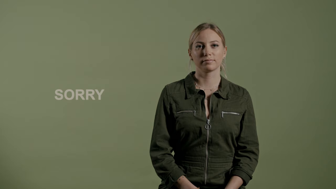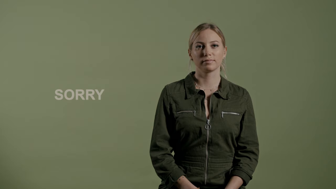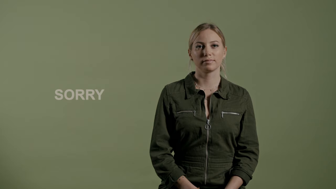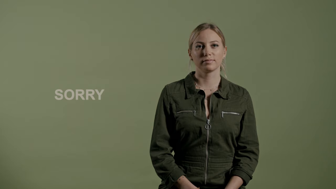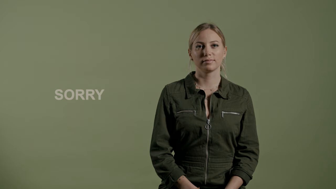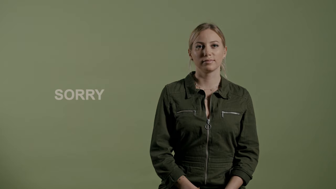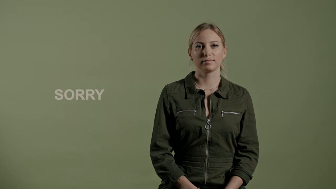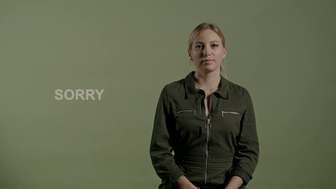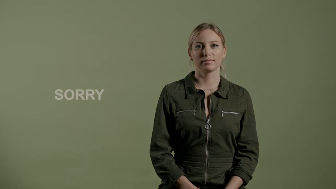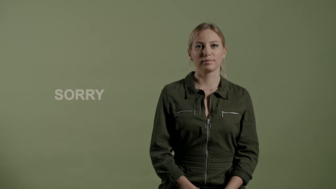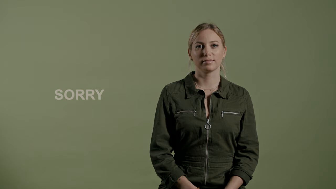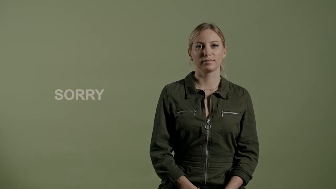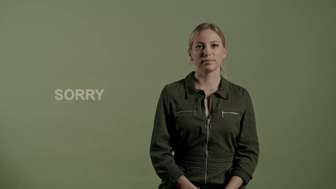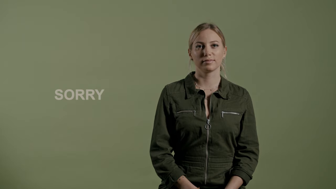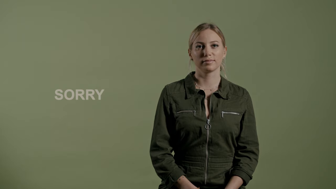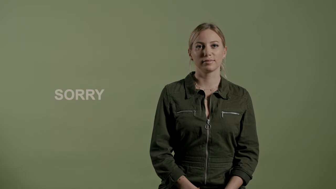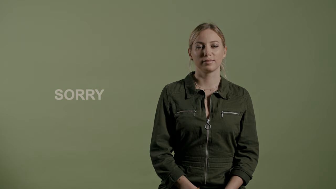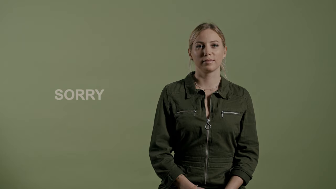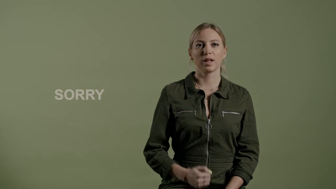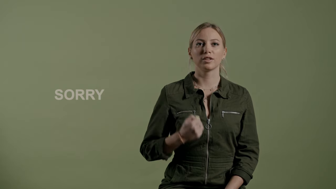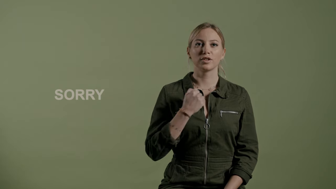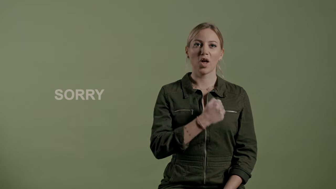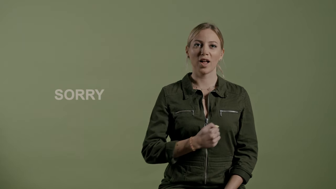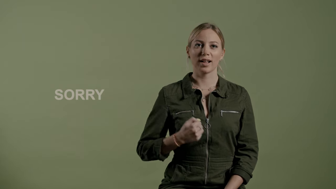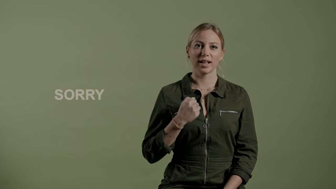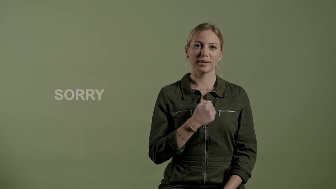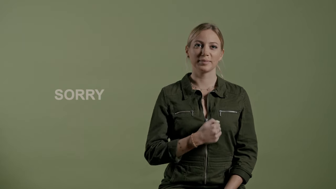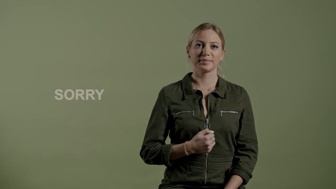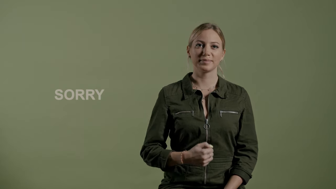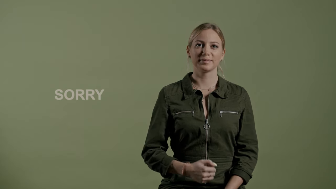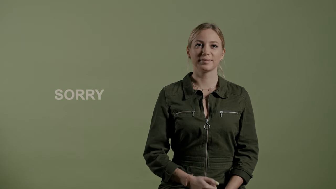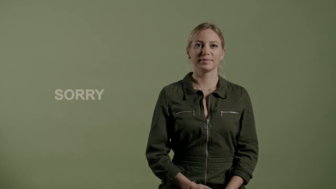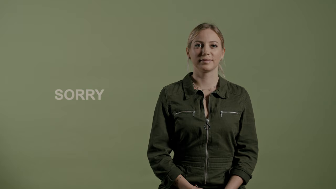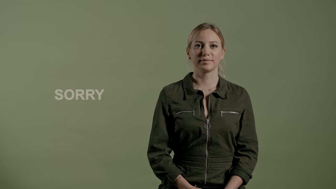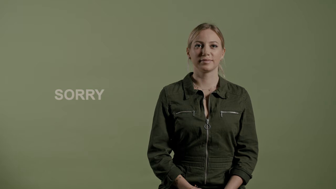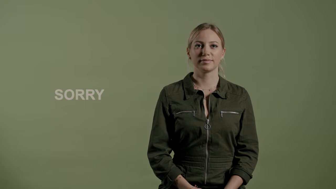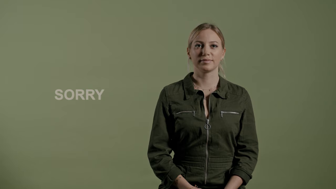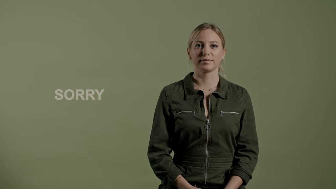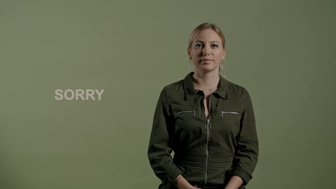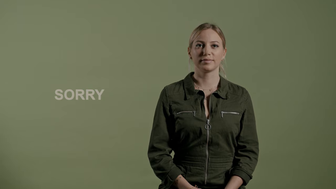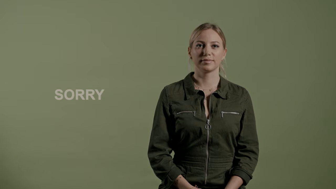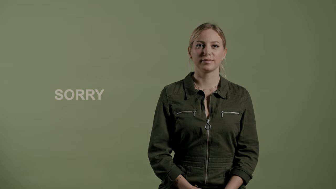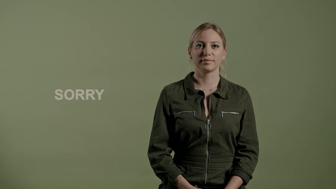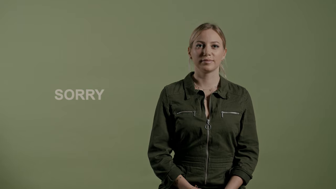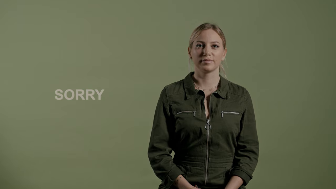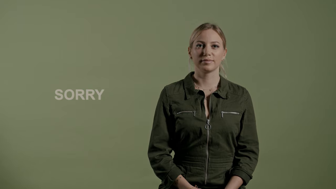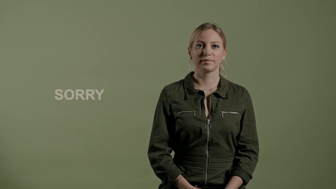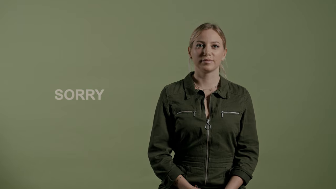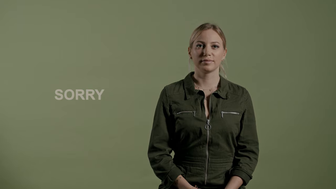Sorry